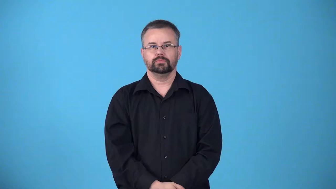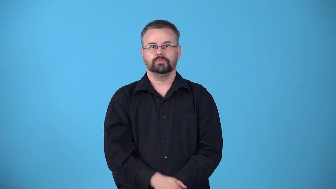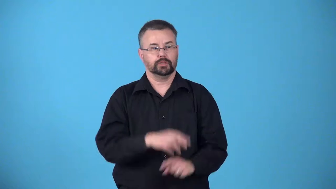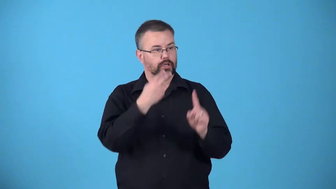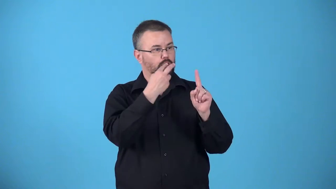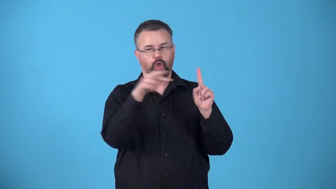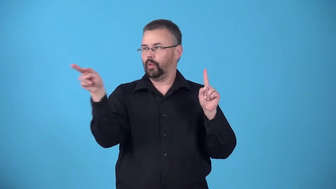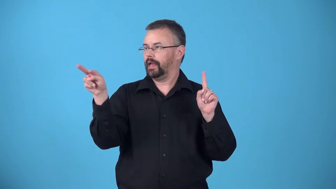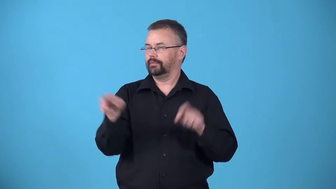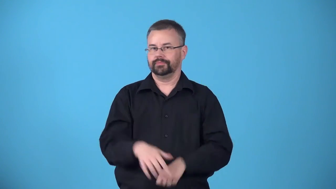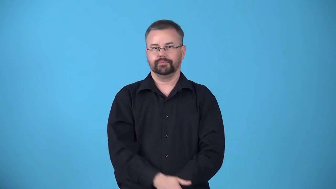avert,look away